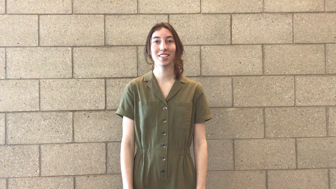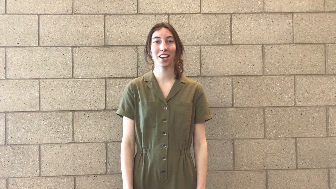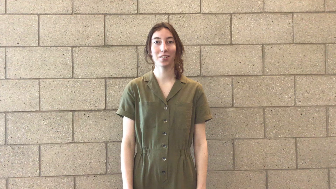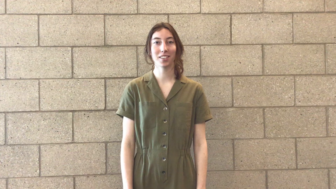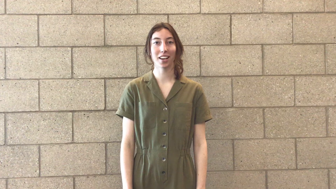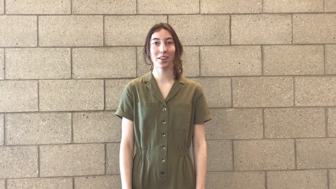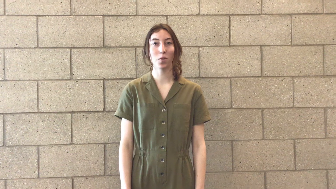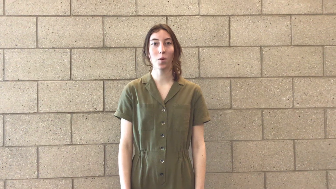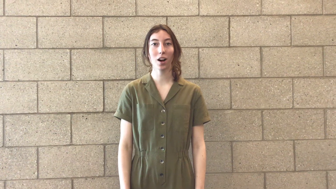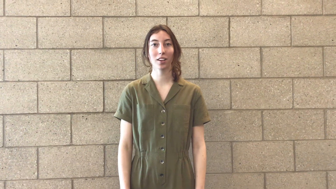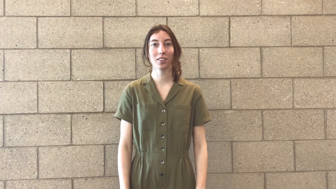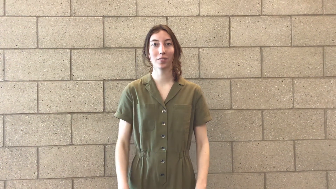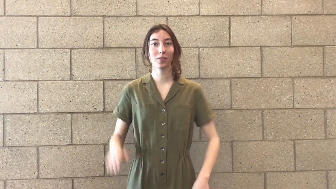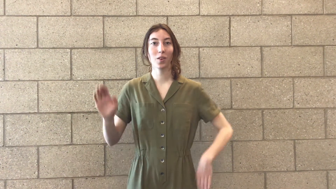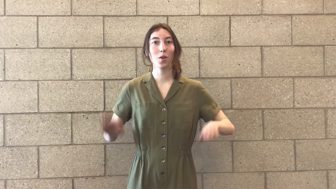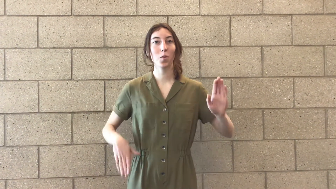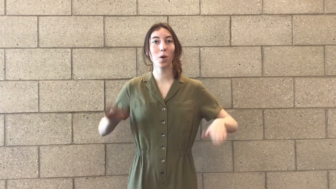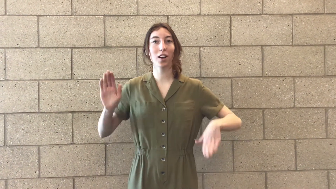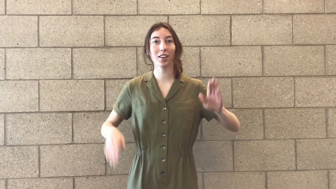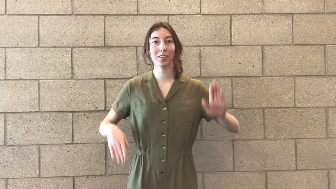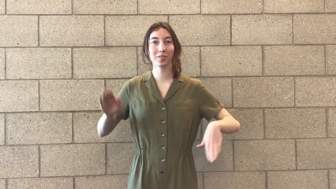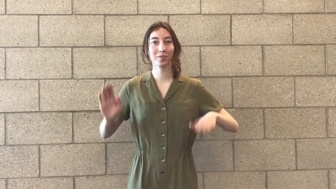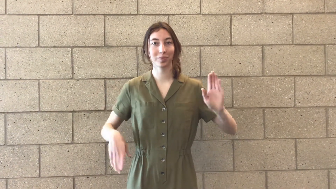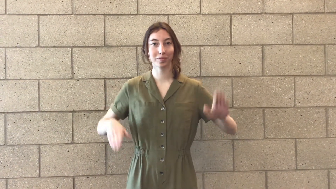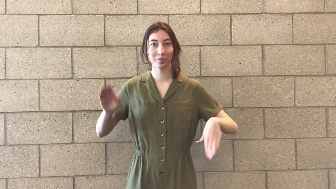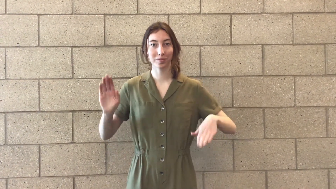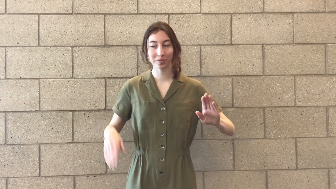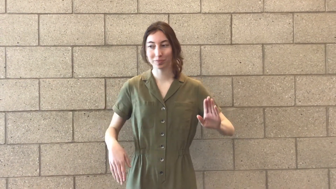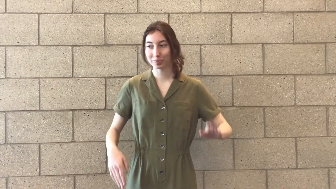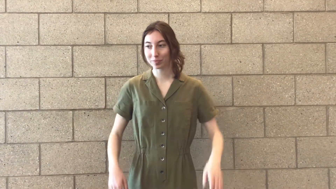Walk